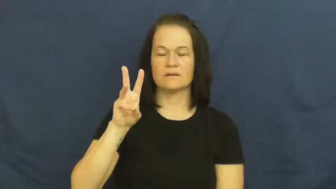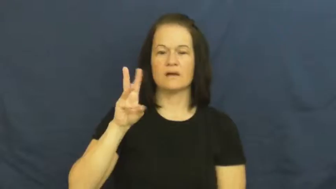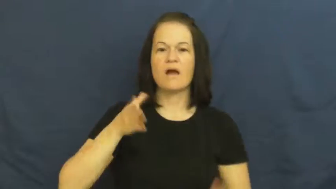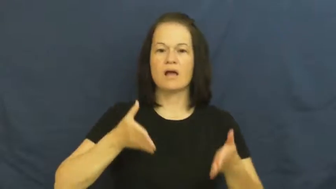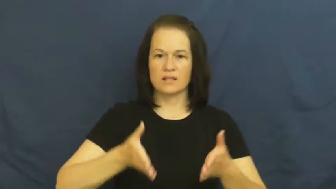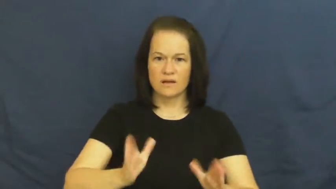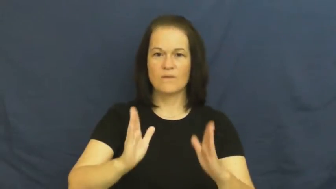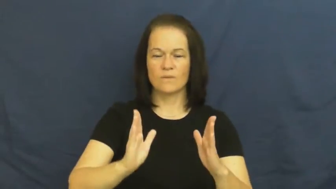permit